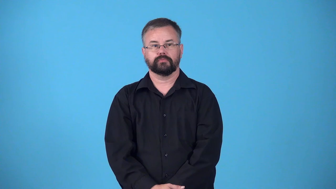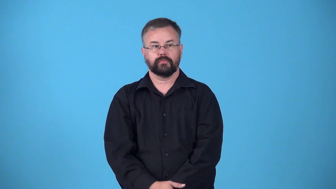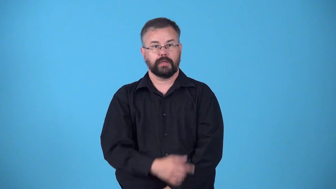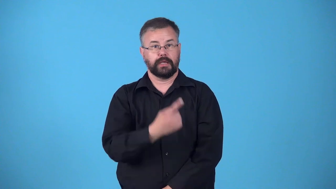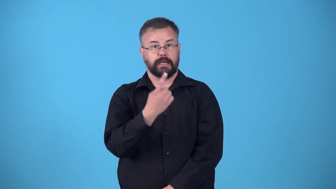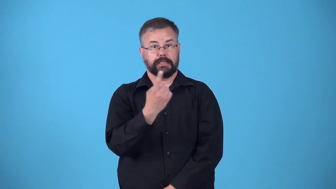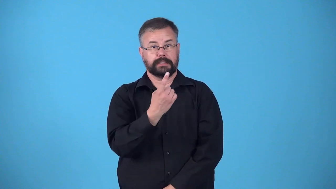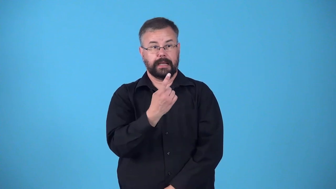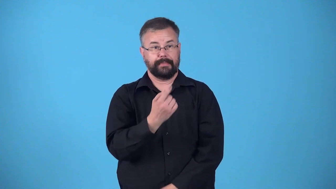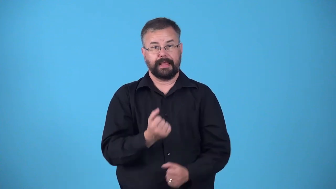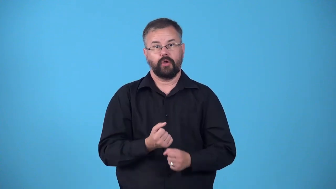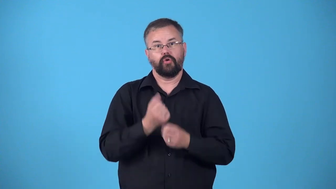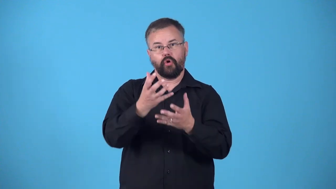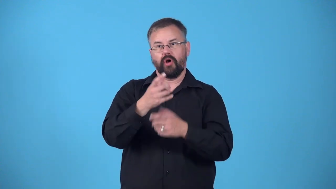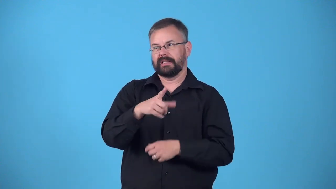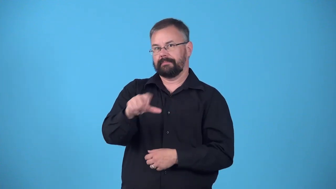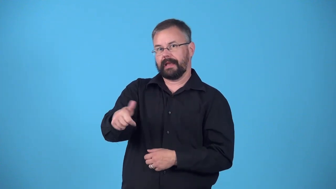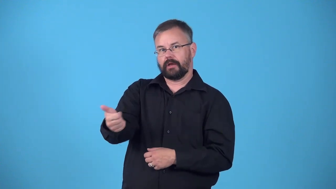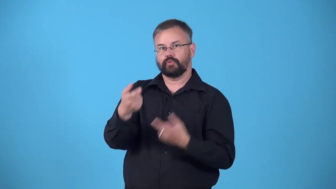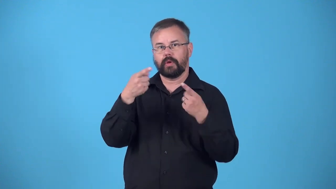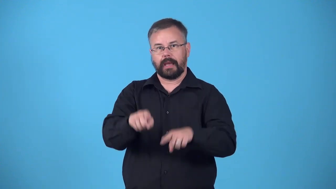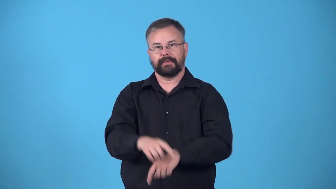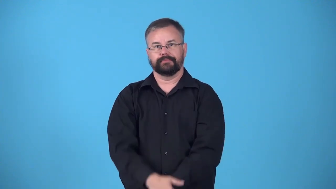driver,catalyst,agent